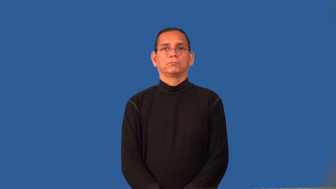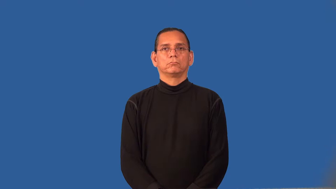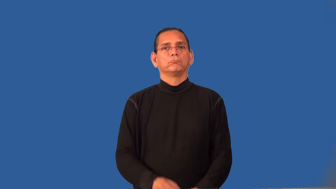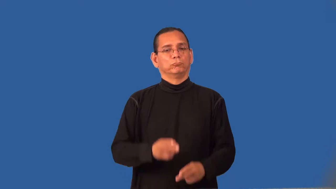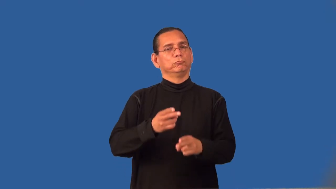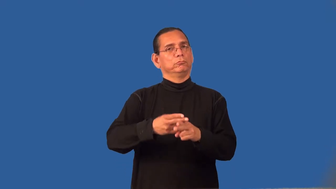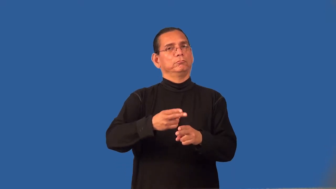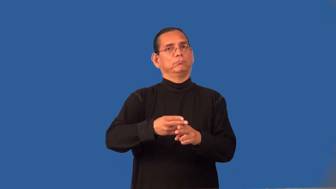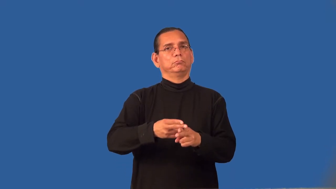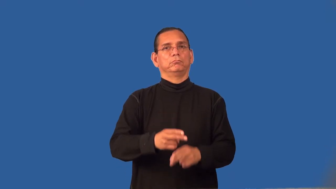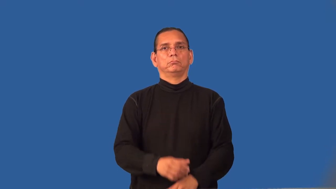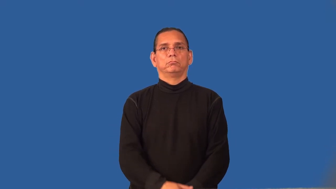stature-respect